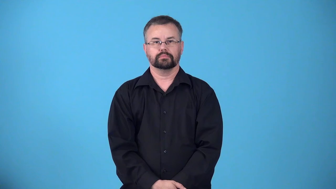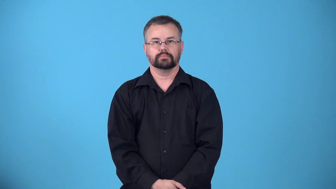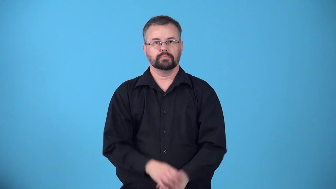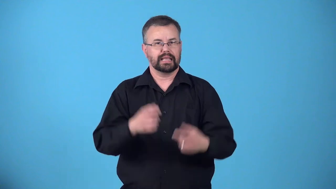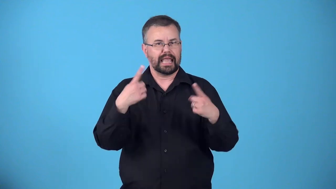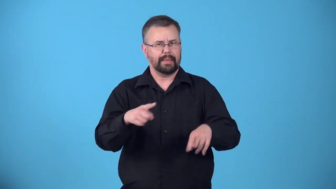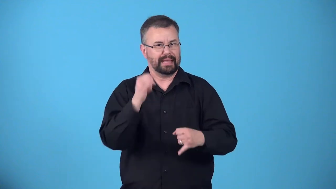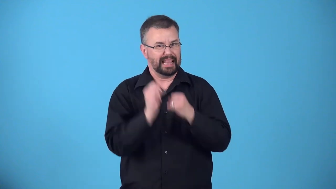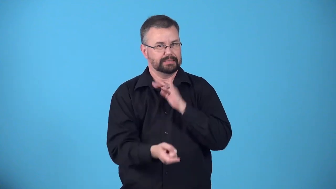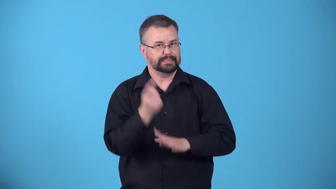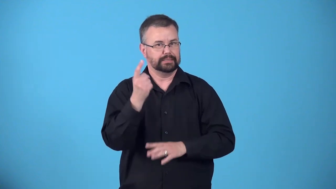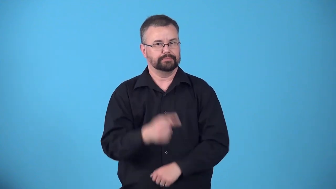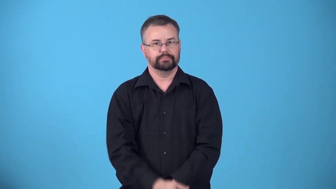at the eleventh hour